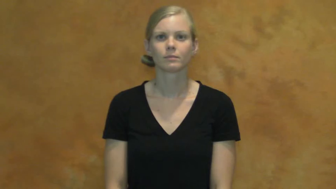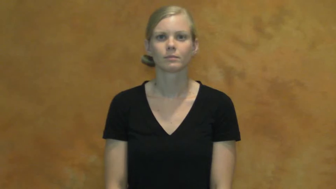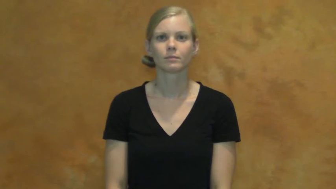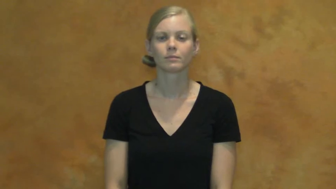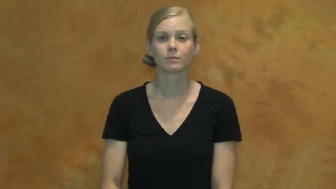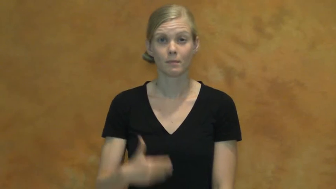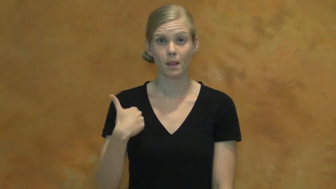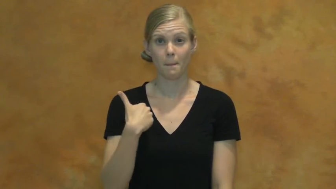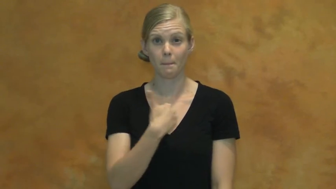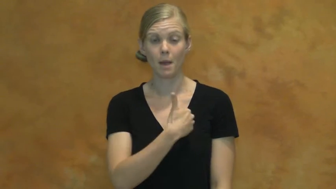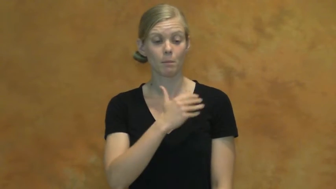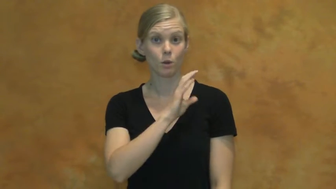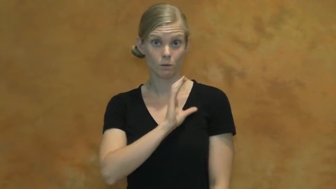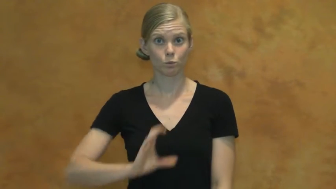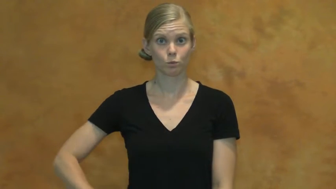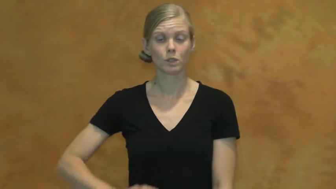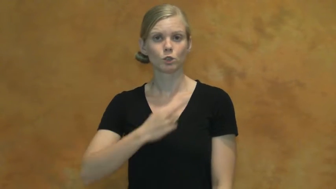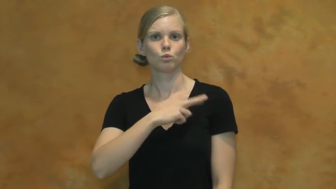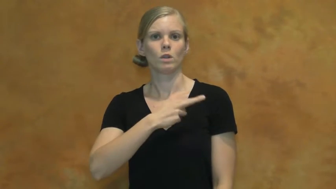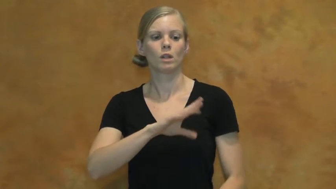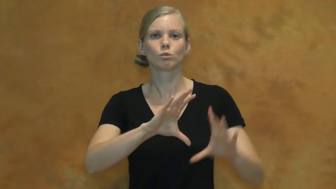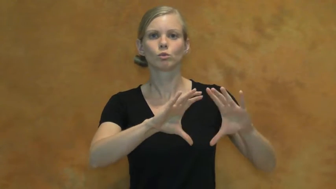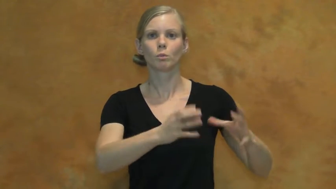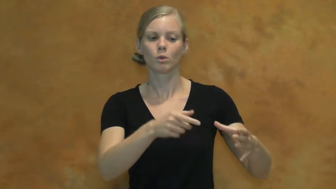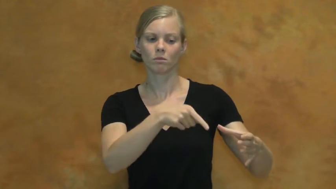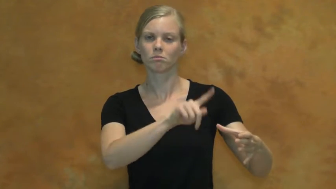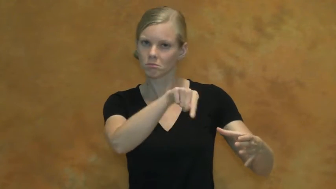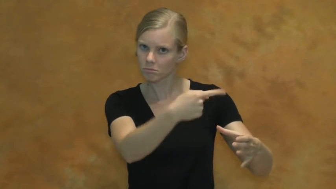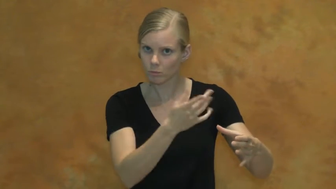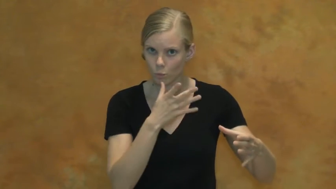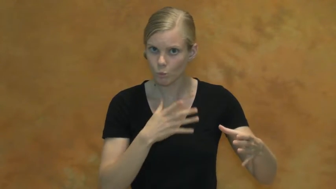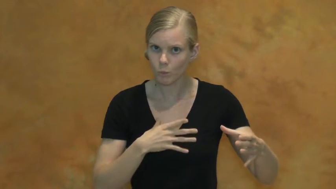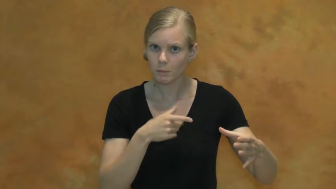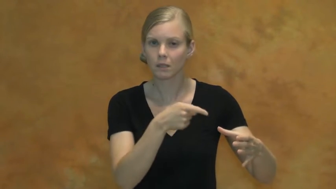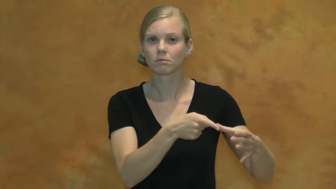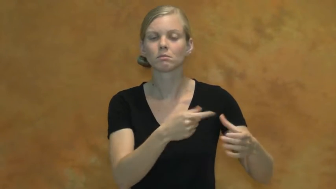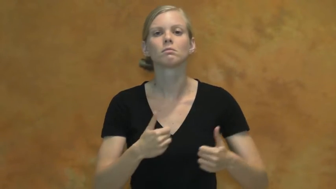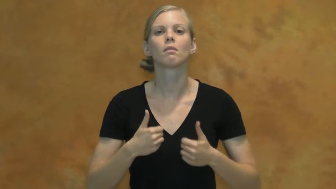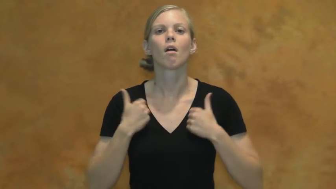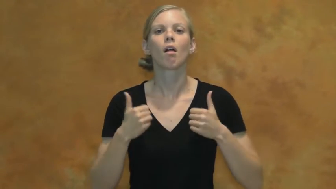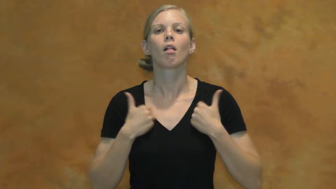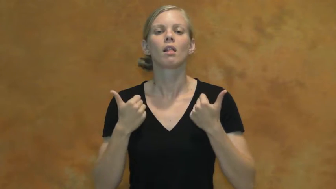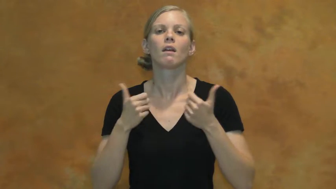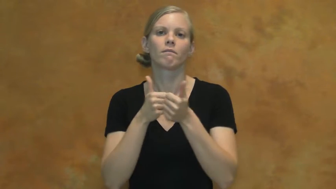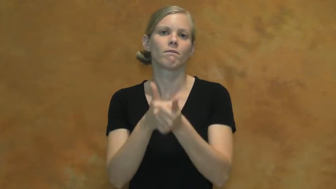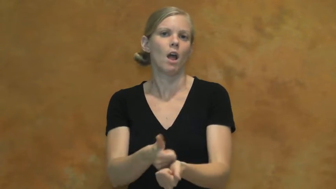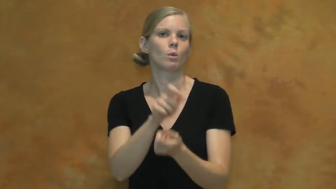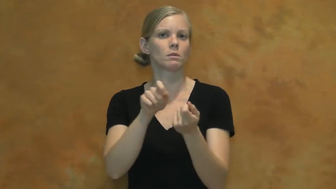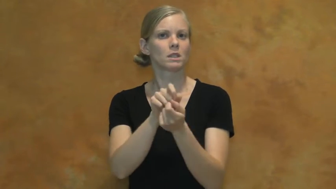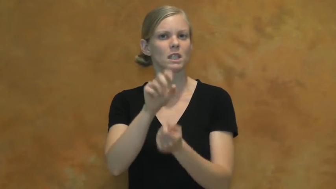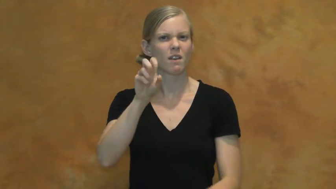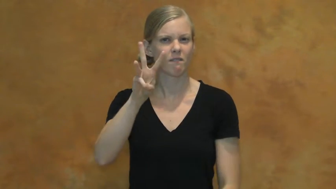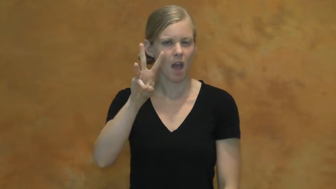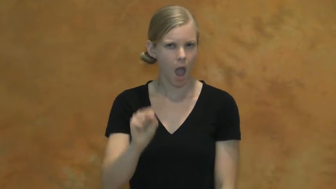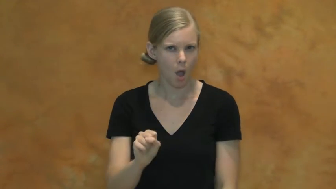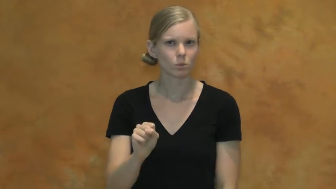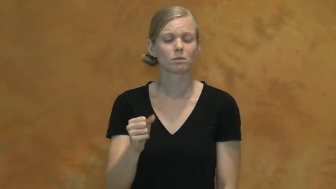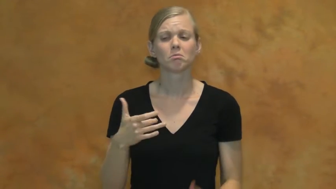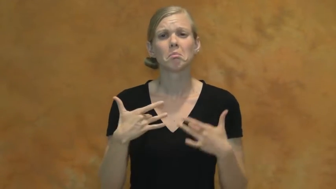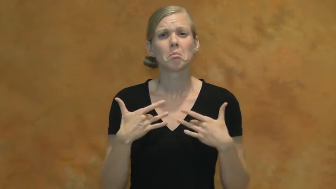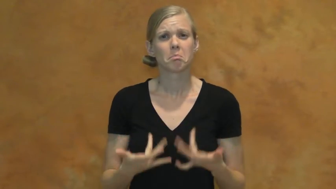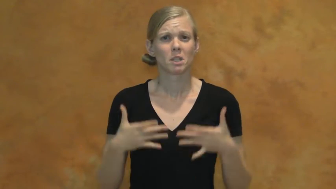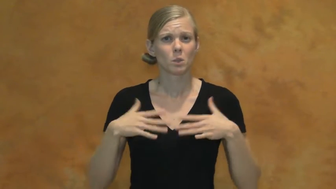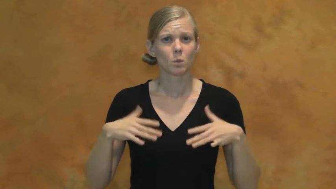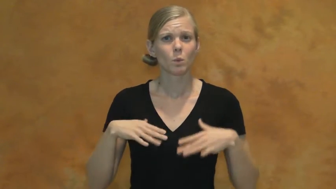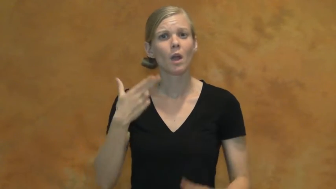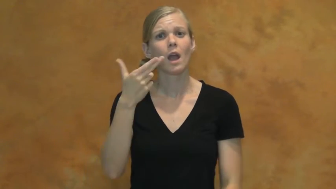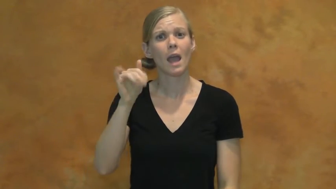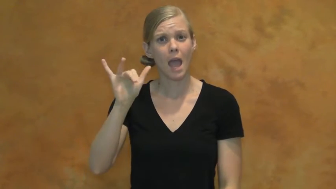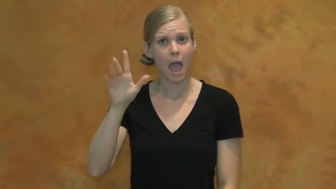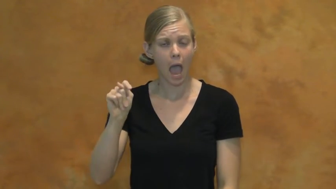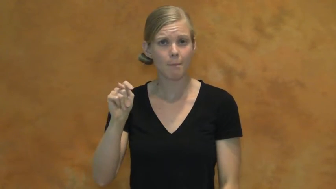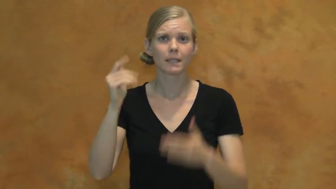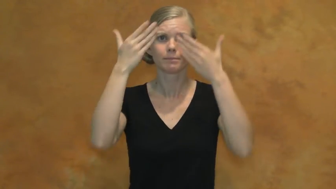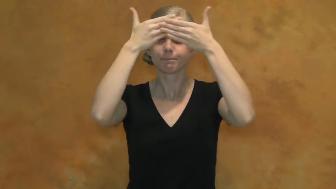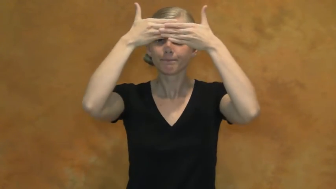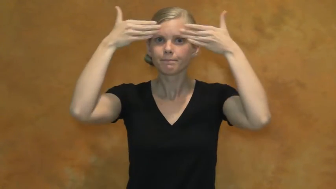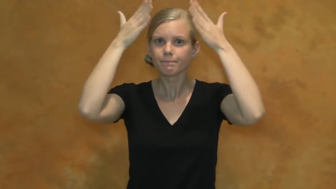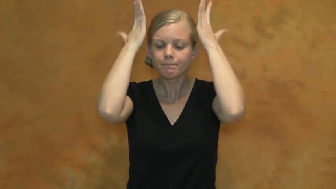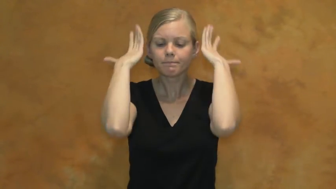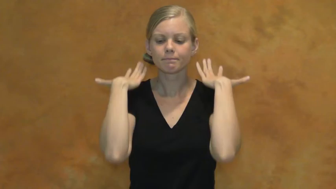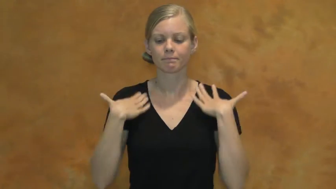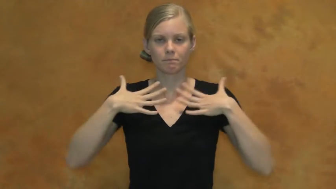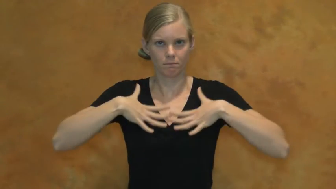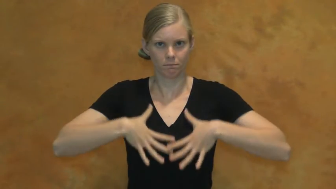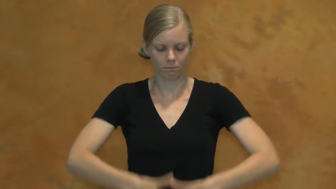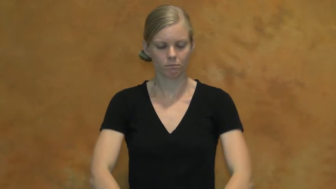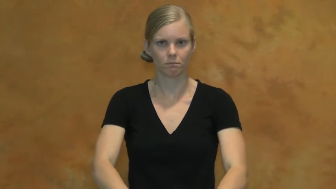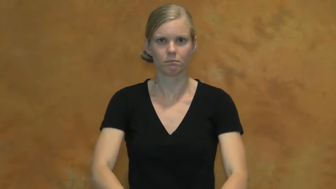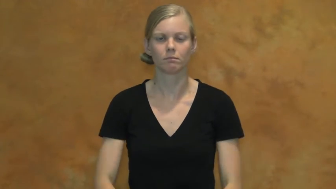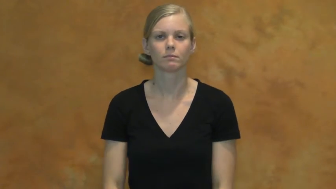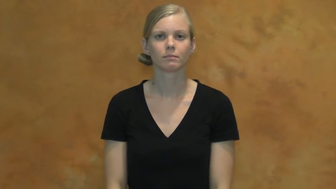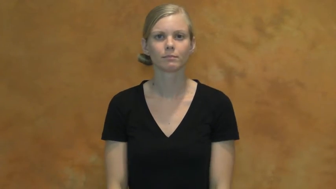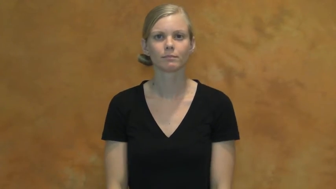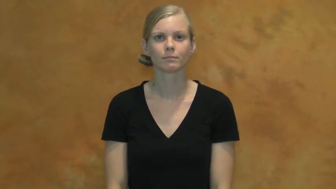nun